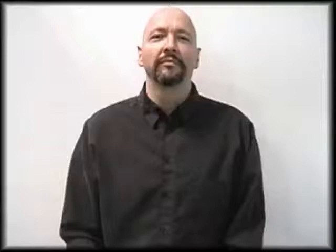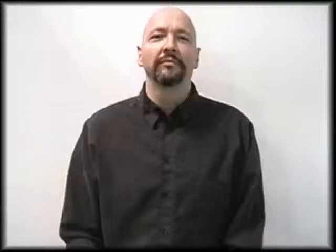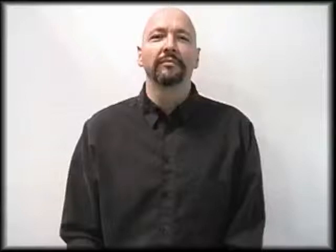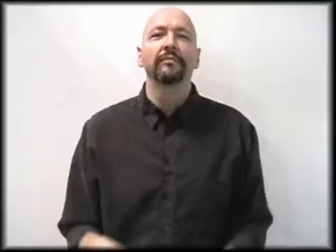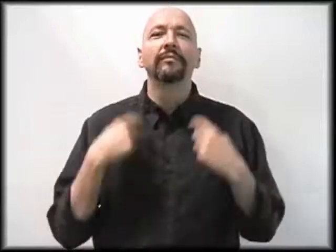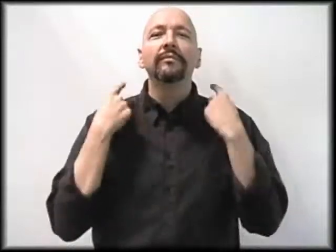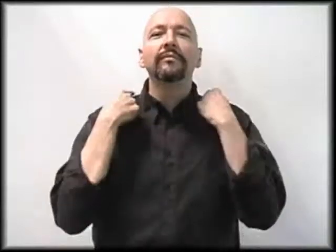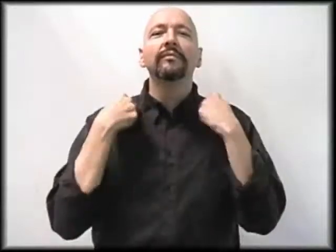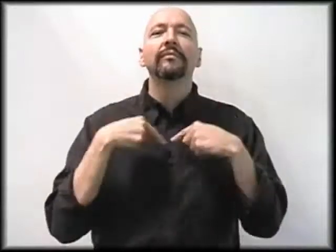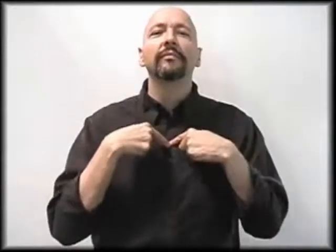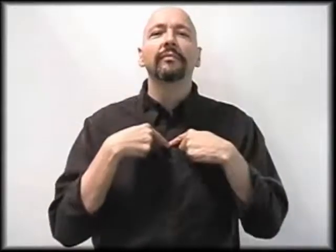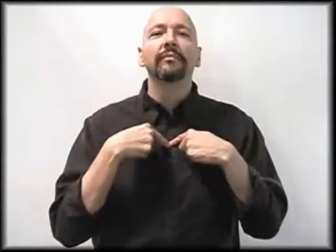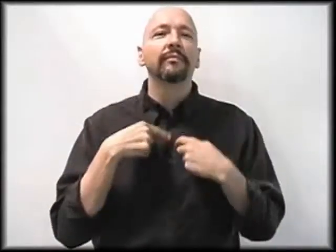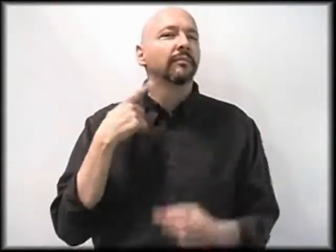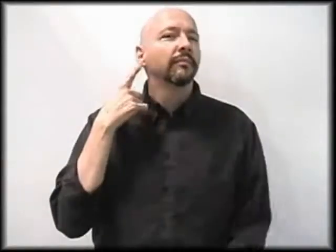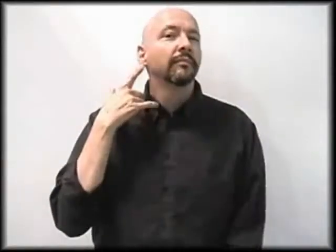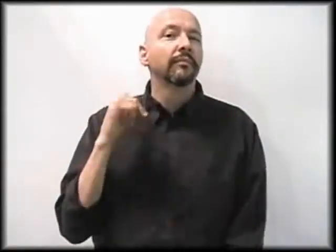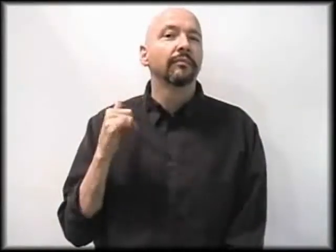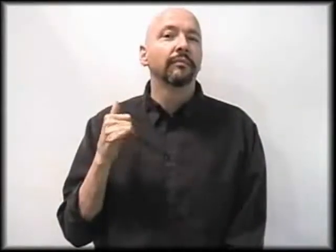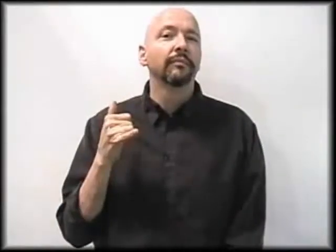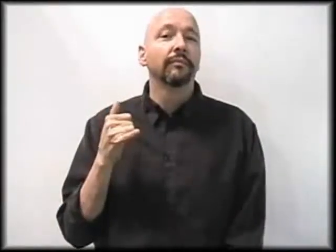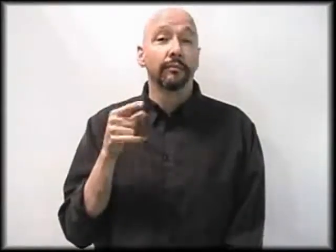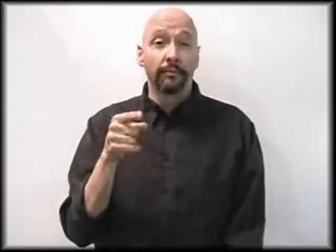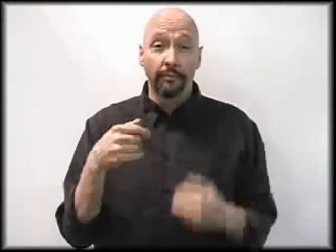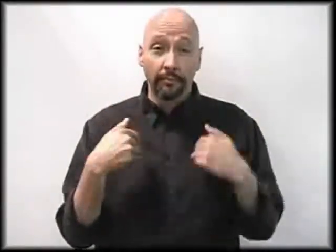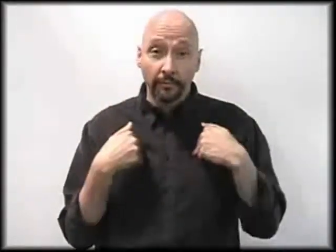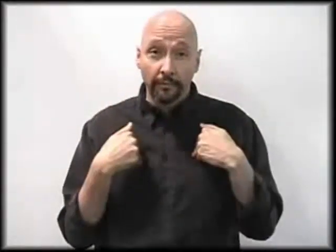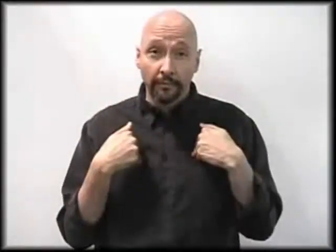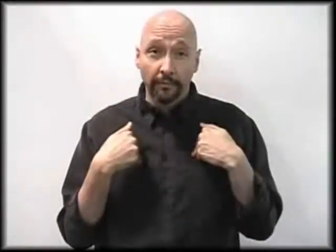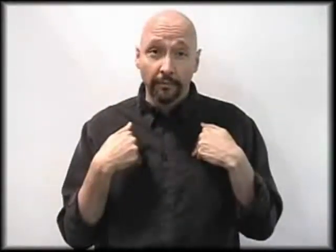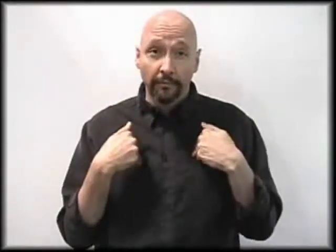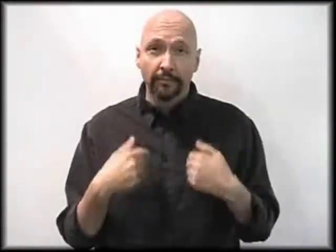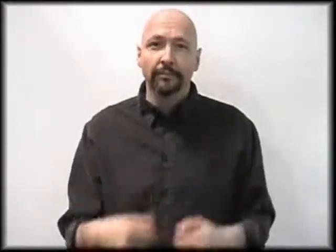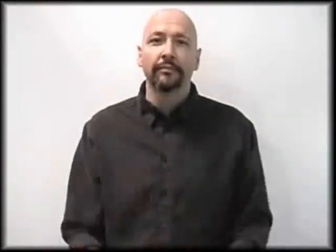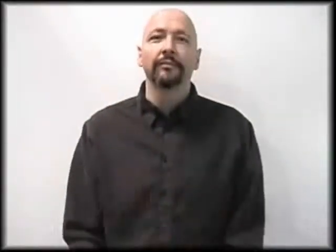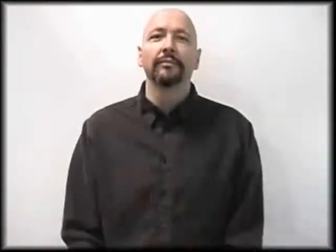NECKLACE GOLD YOU HAVE?